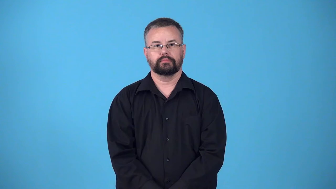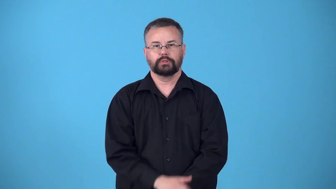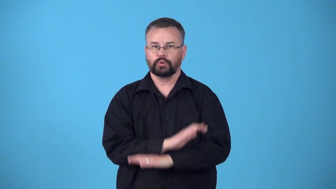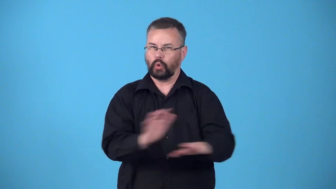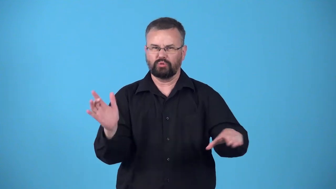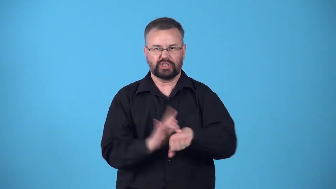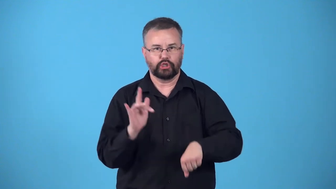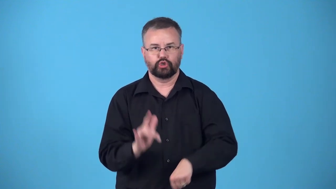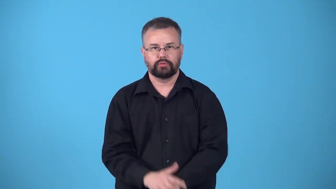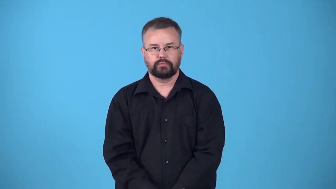hands off